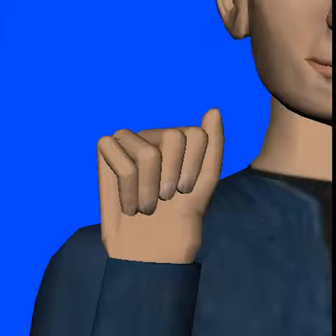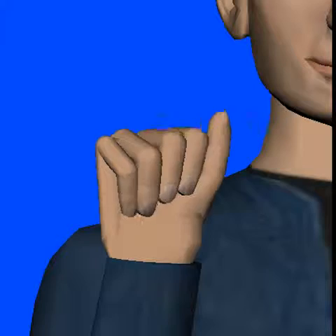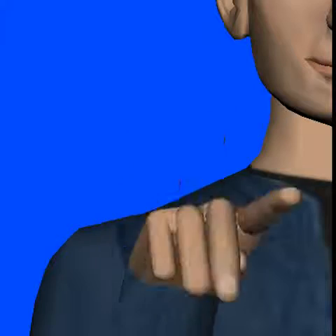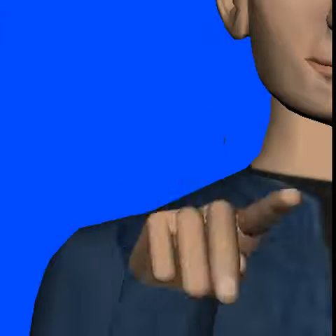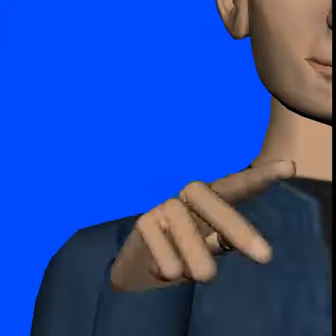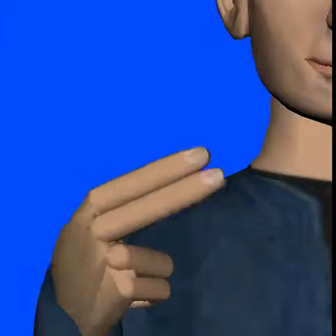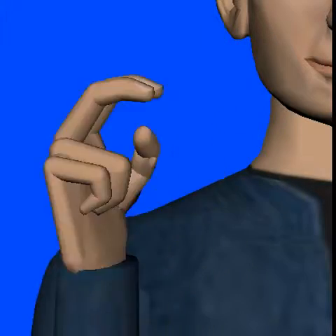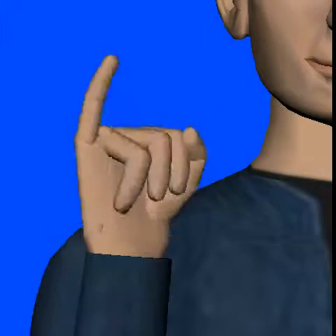aphid